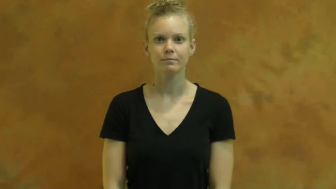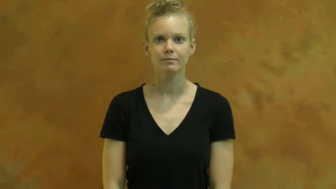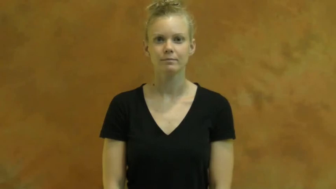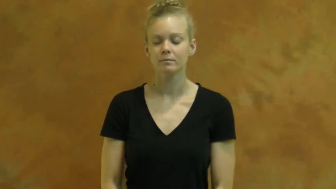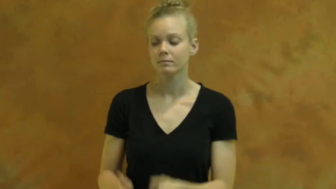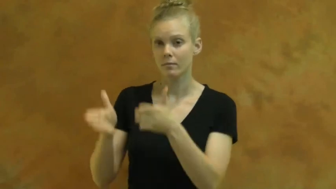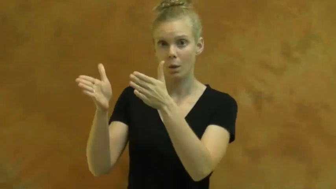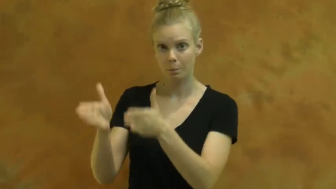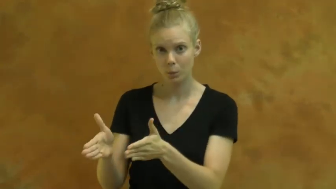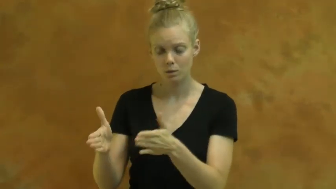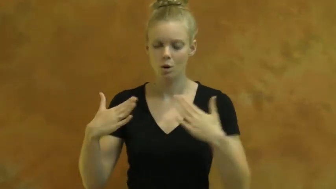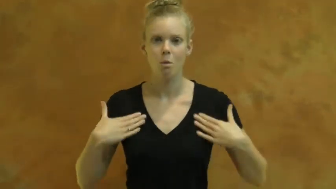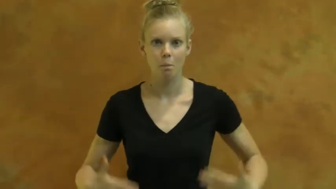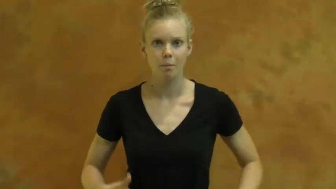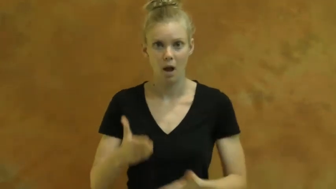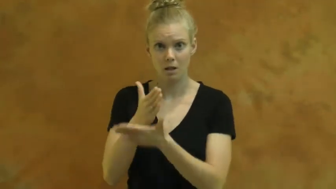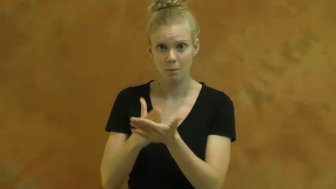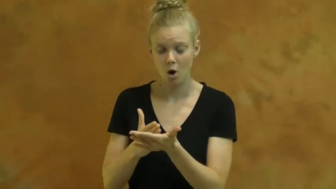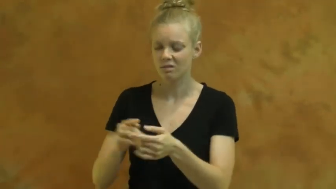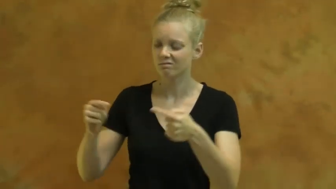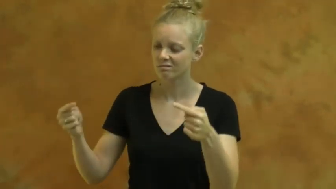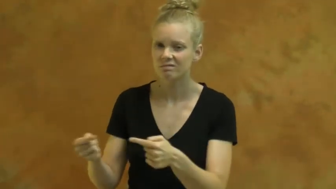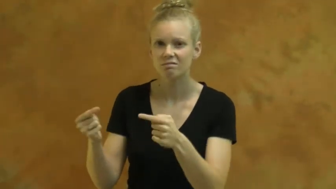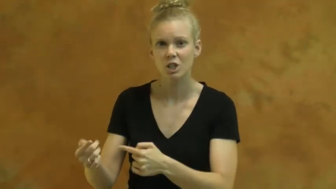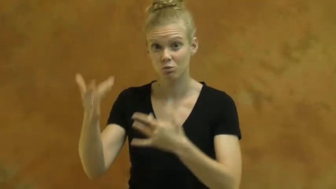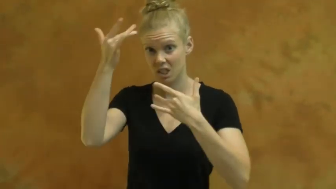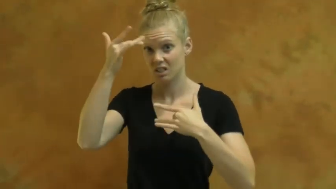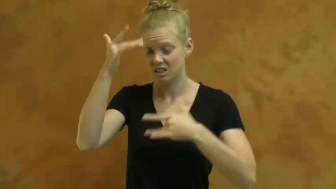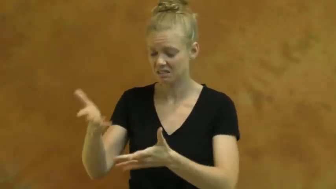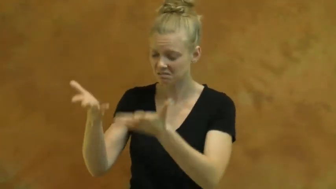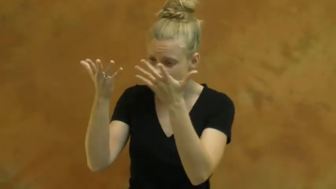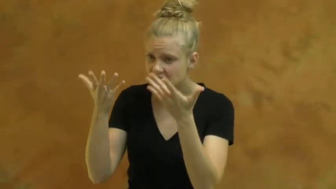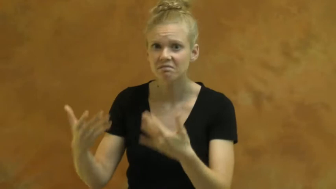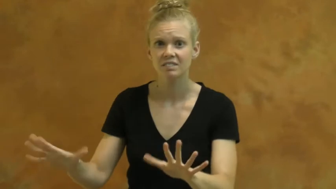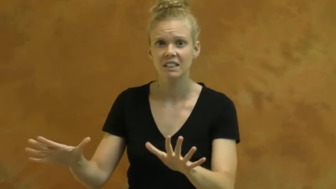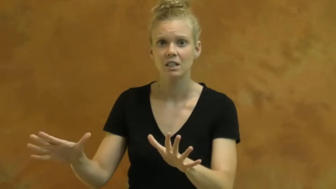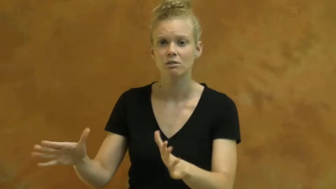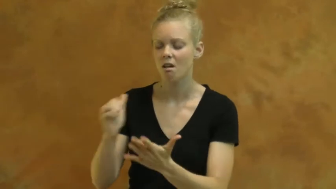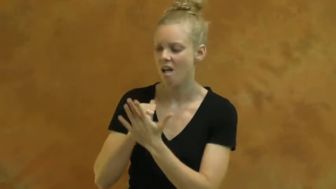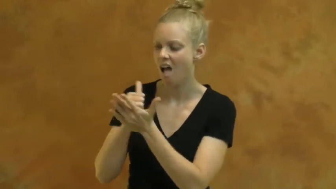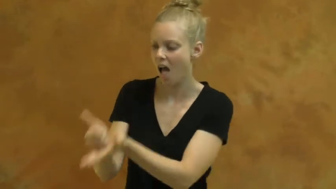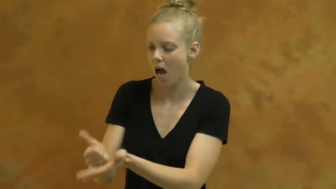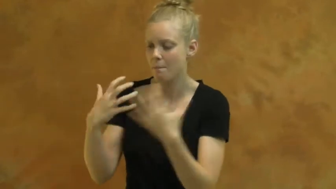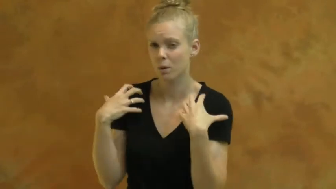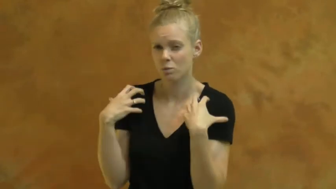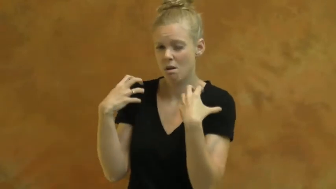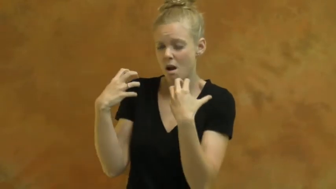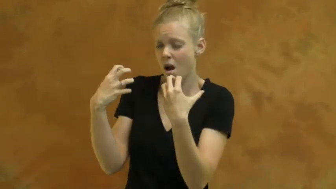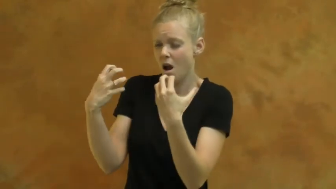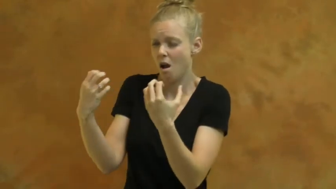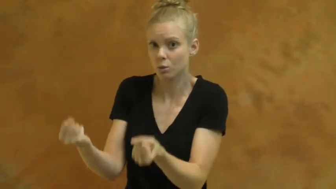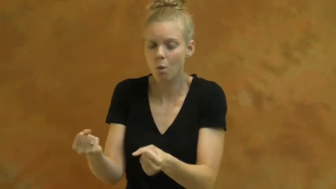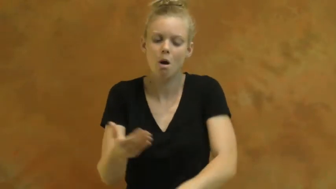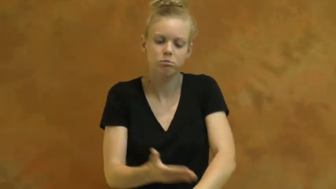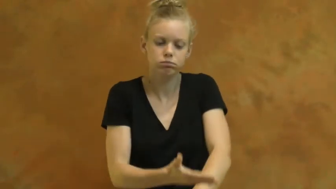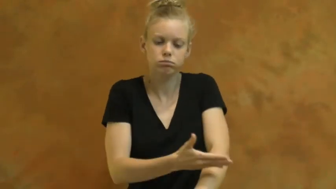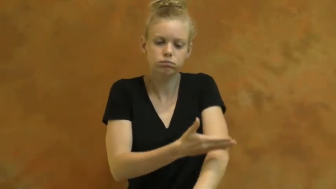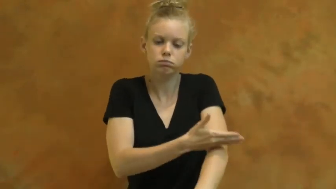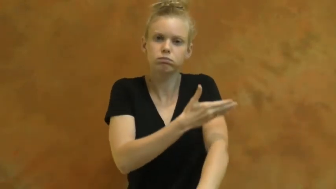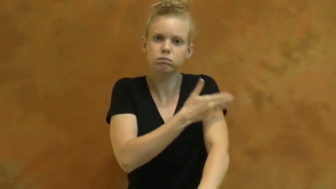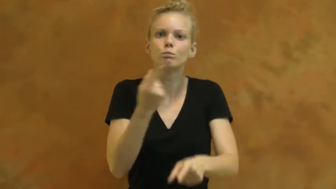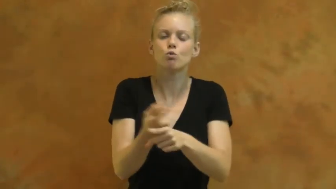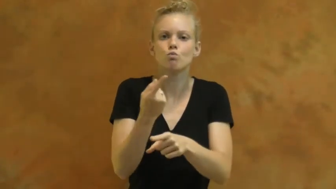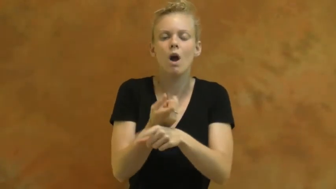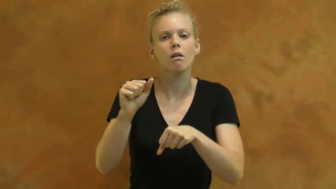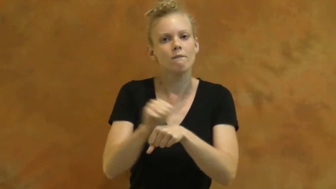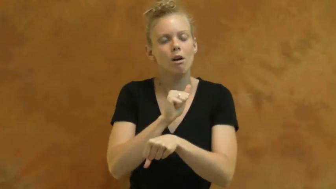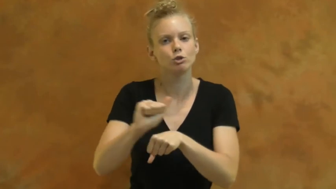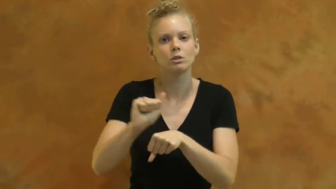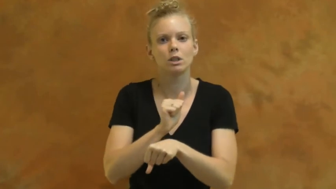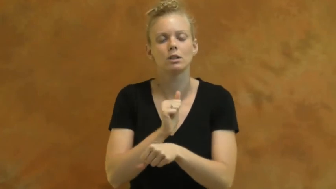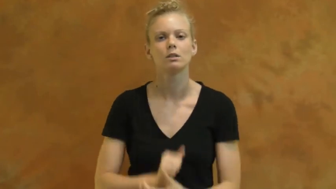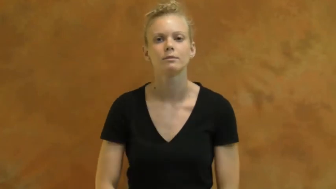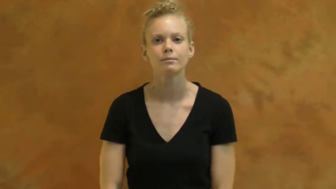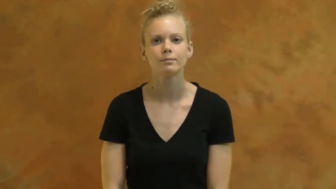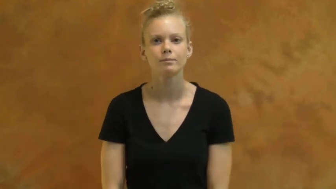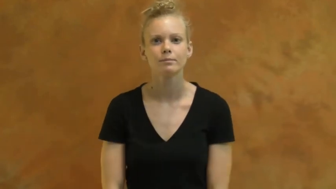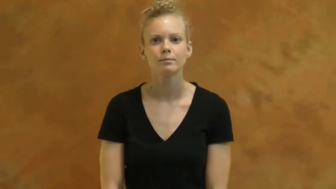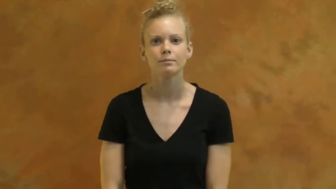rehabilitation